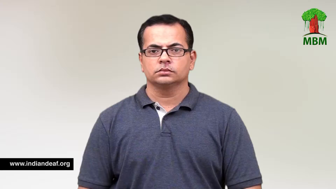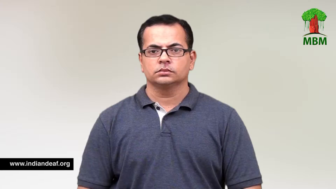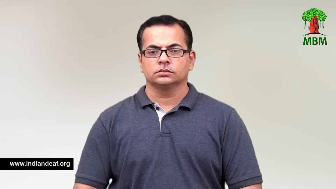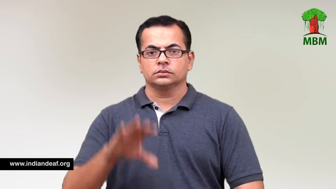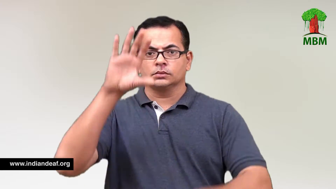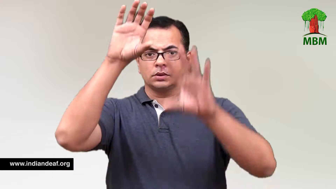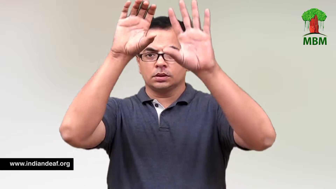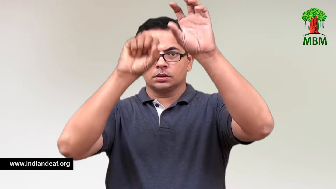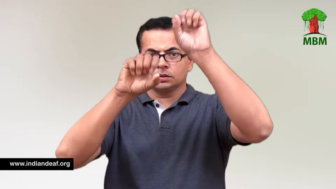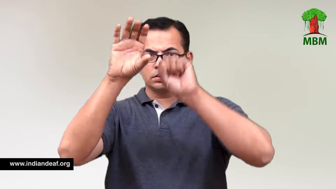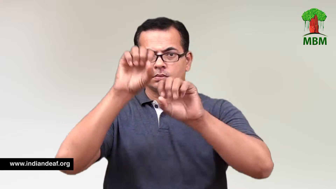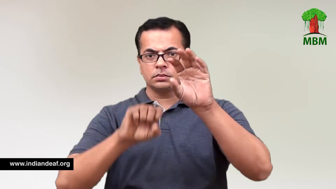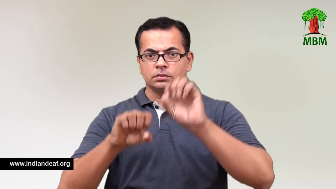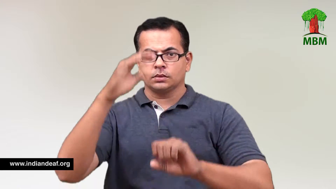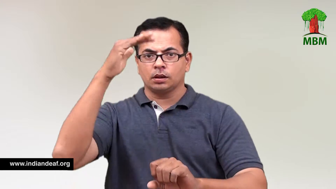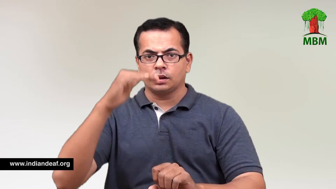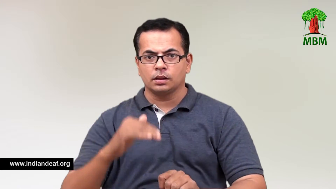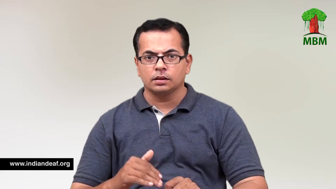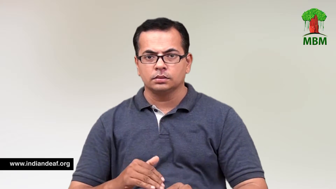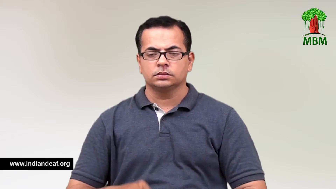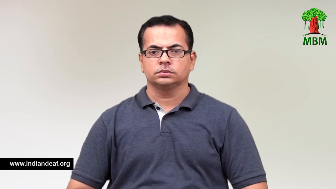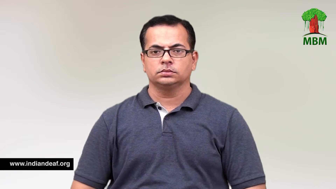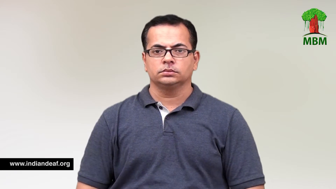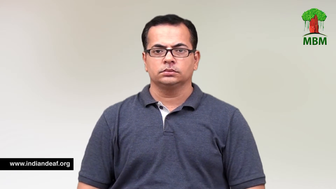Climb Down